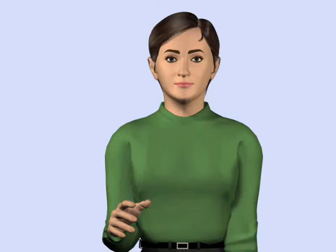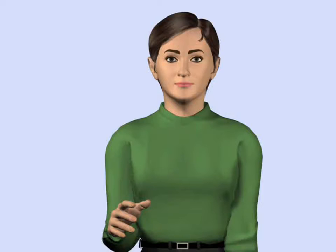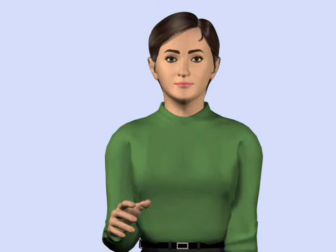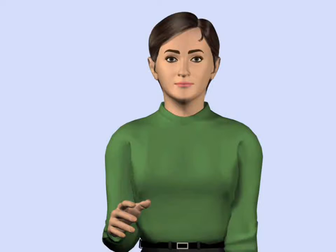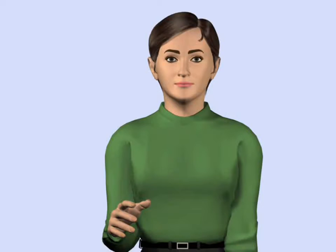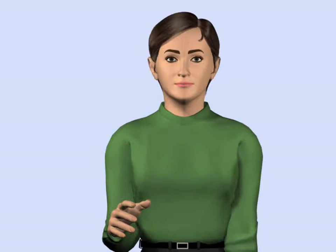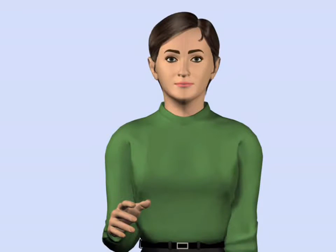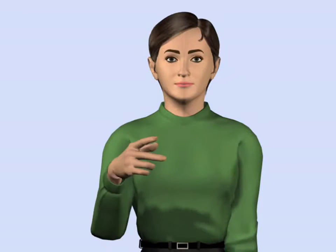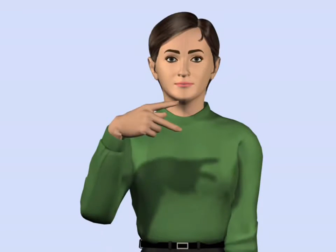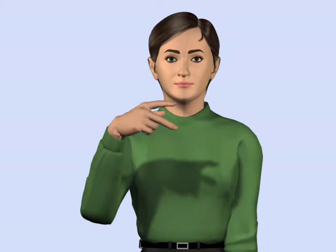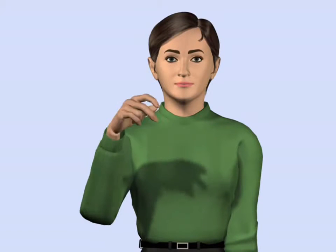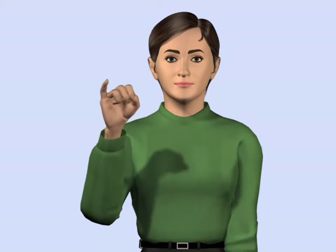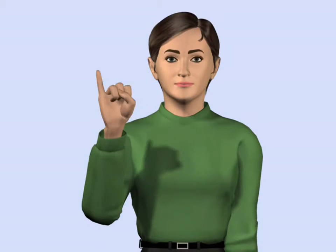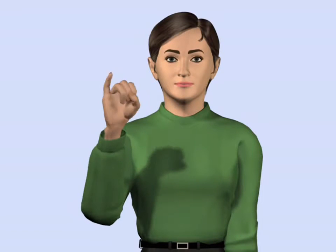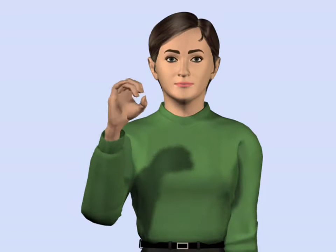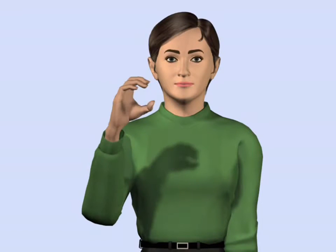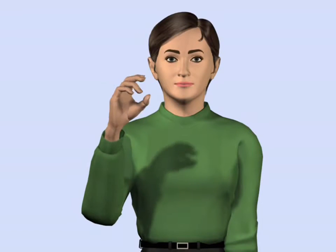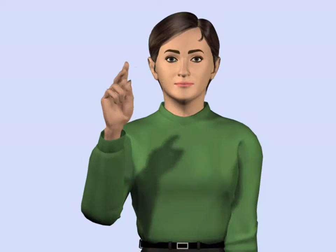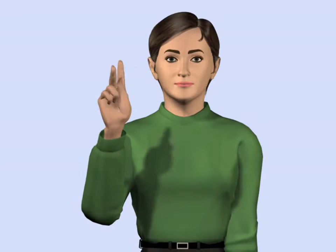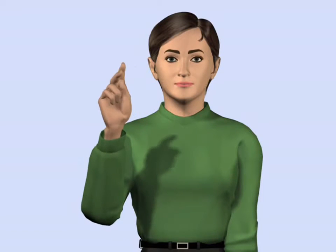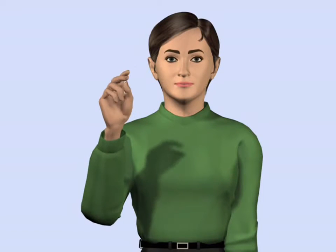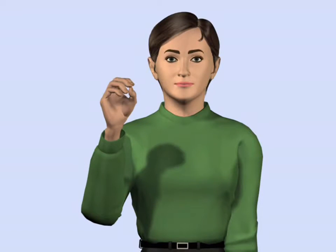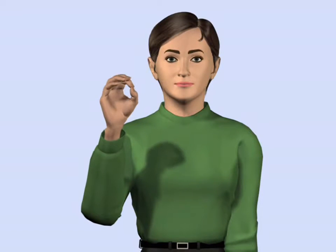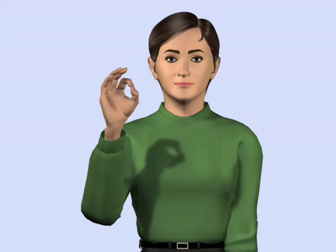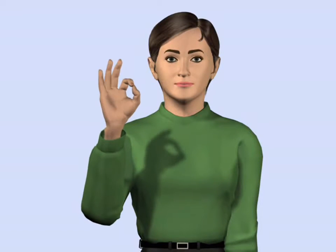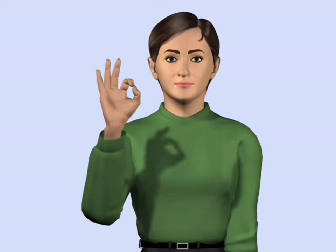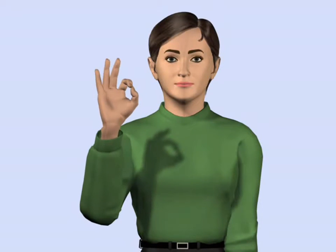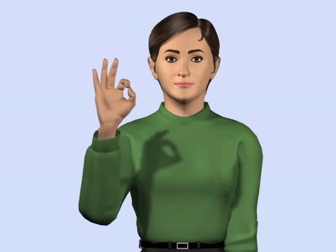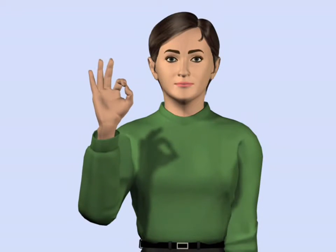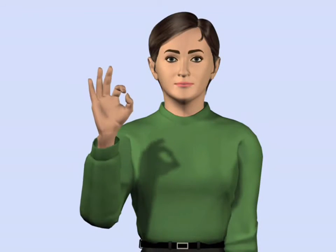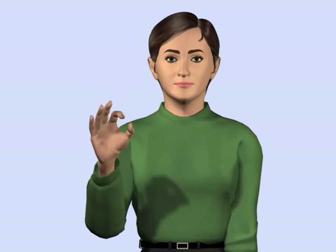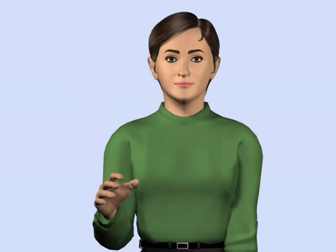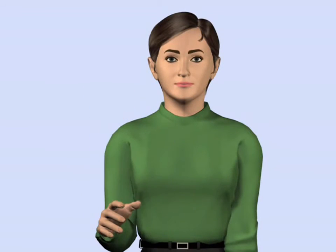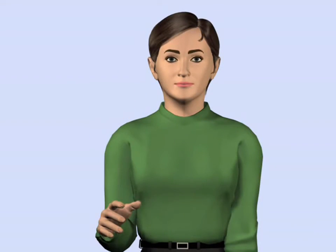pickoff